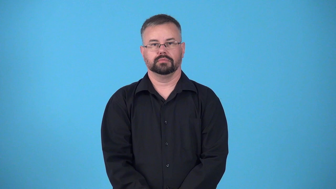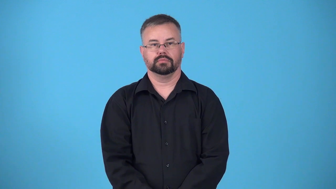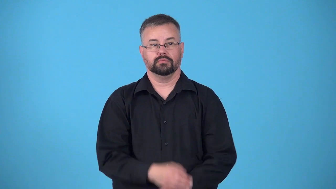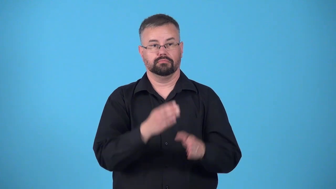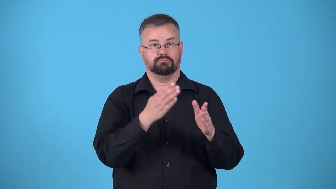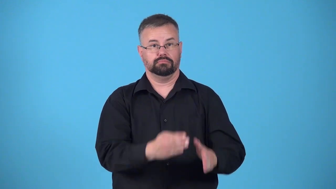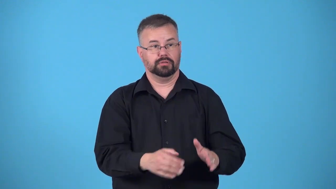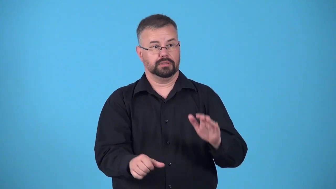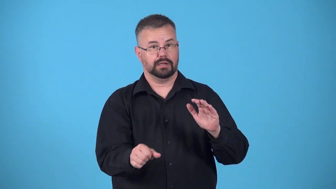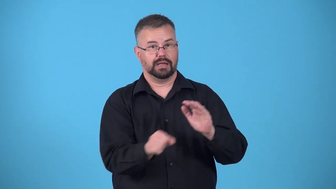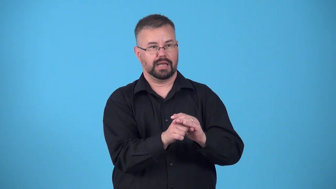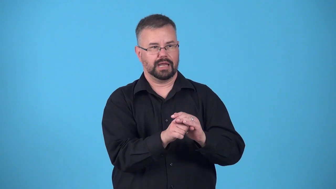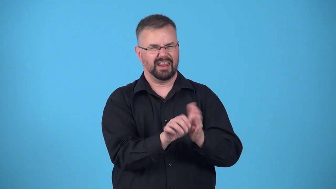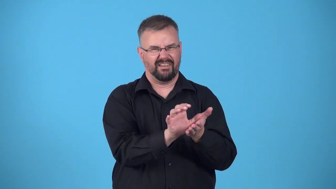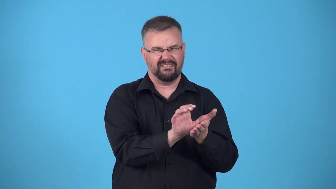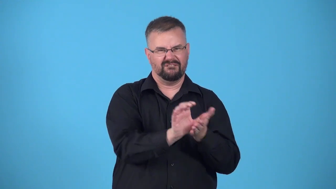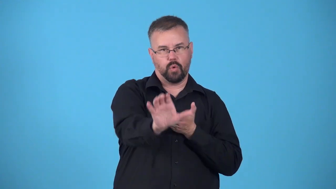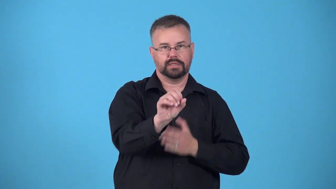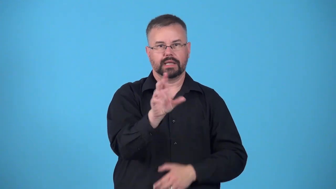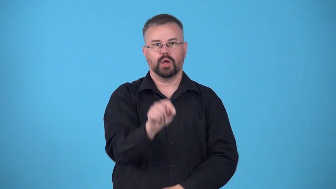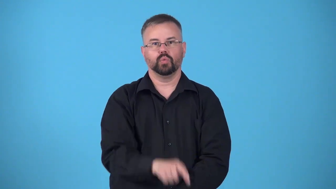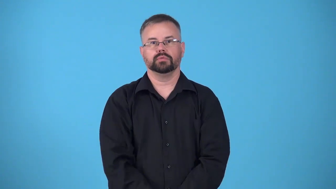smoke out